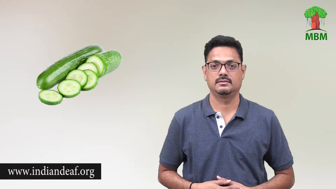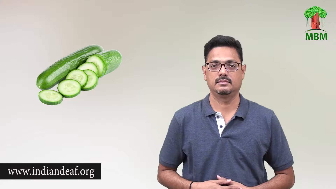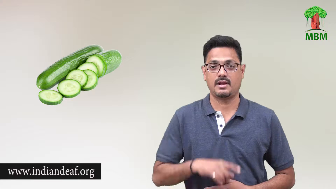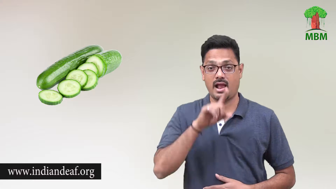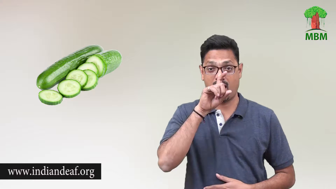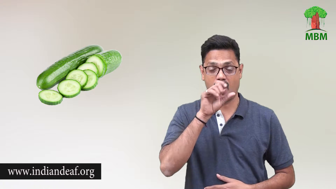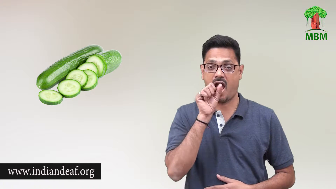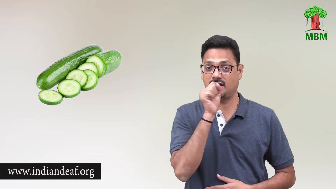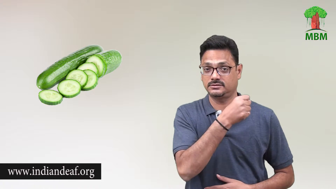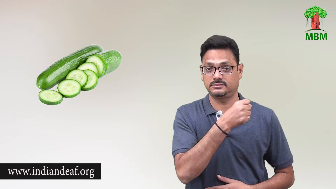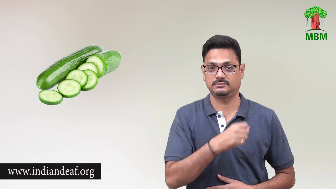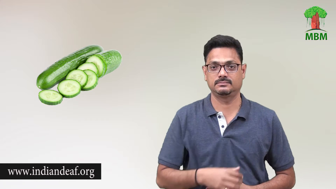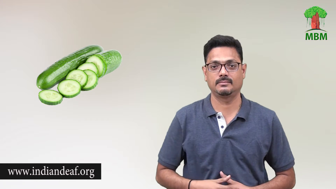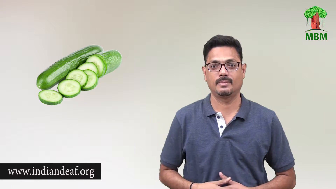cucumber